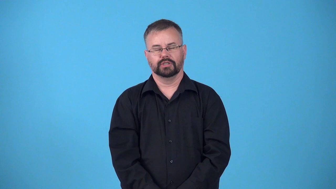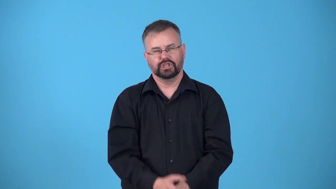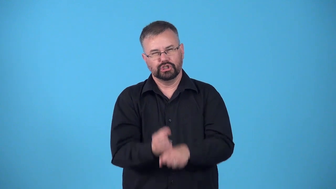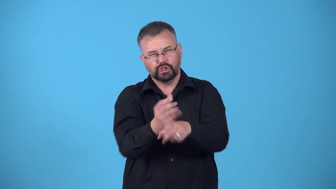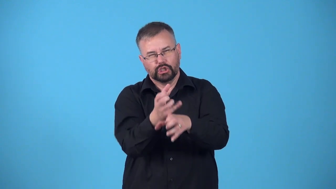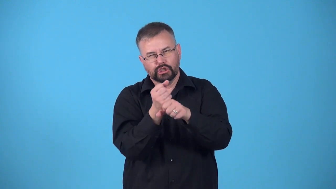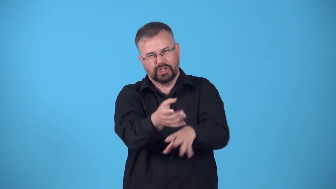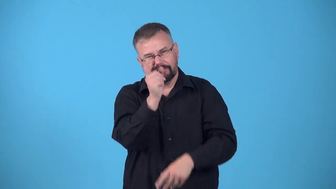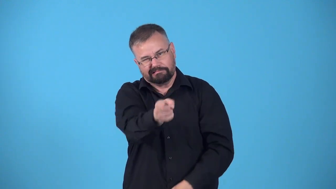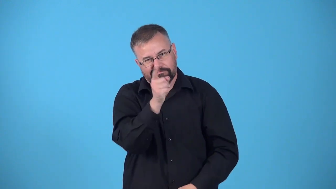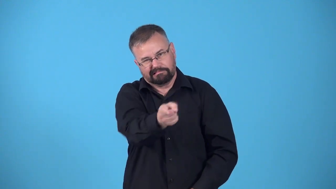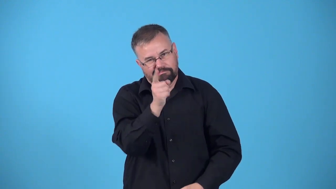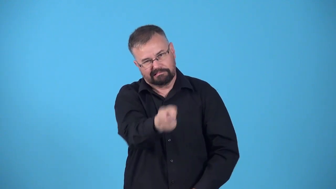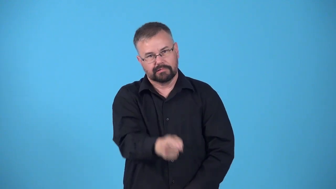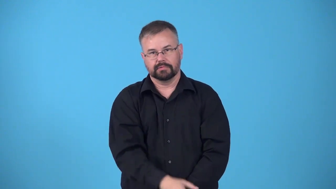tell off